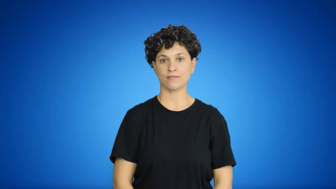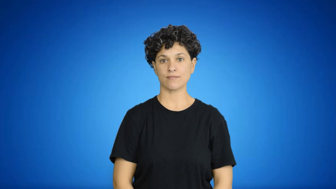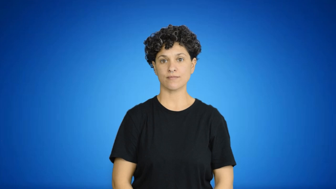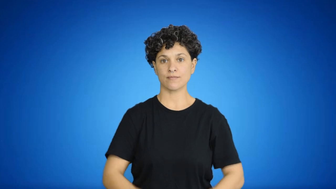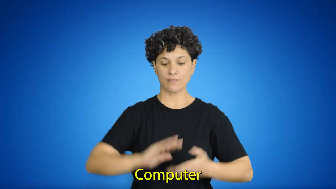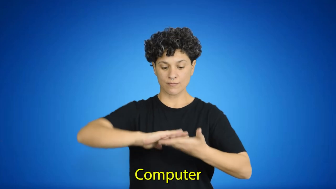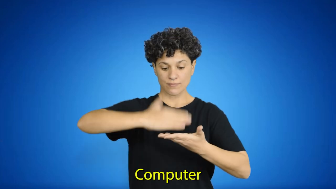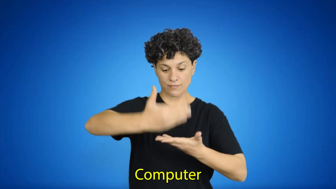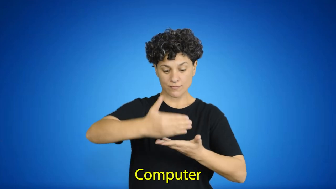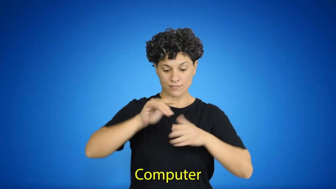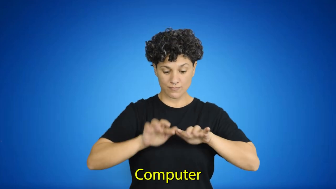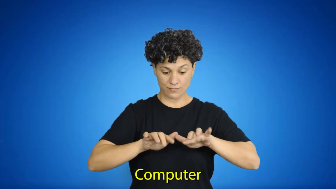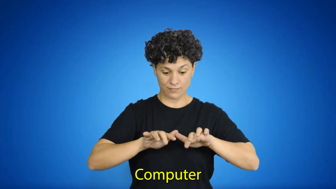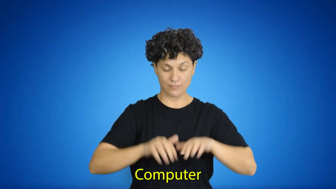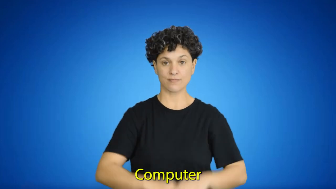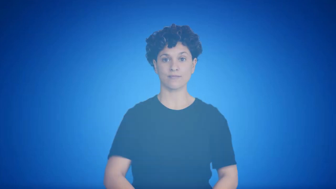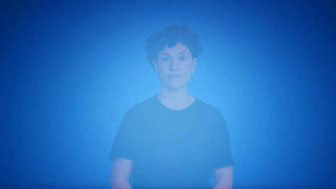Computer